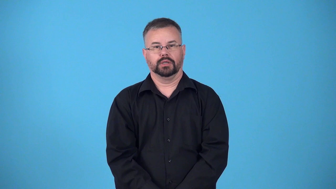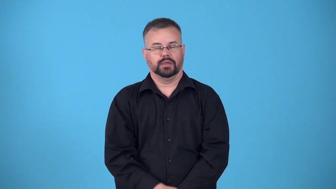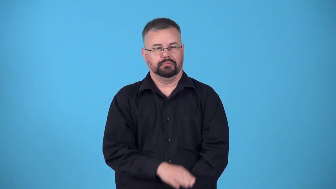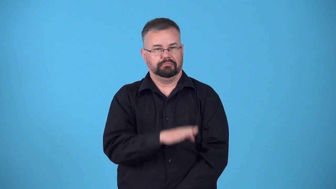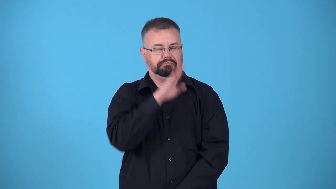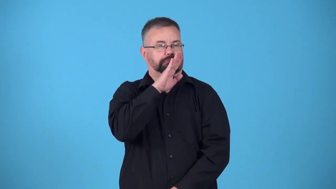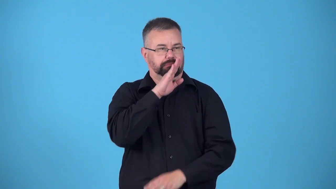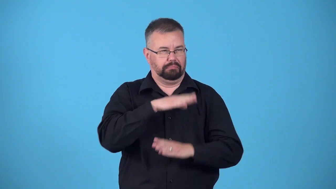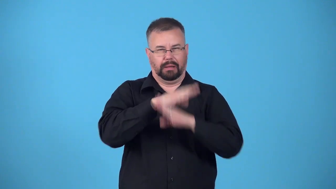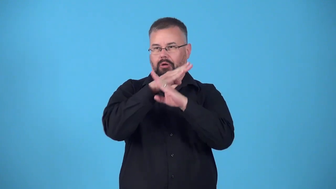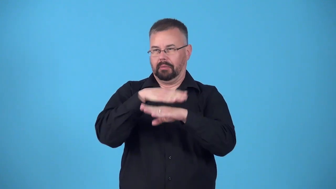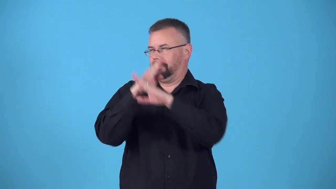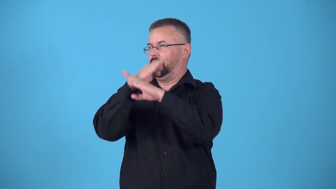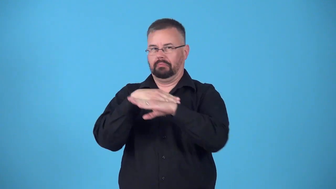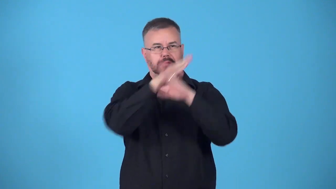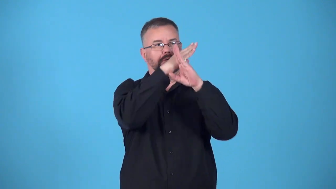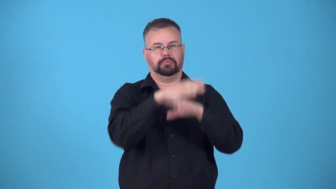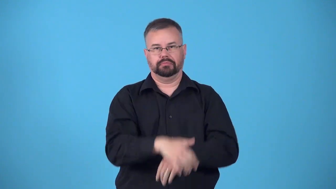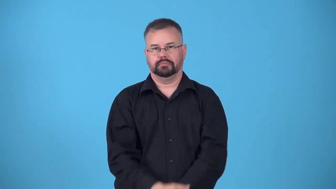run against, run up against